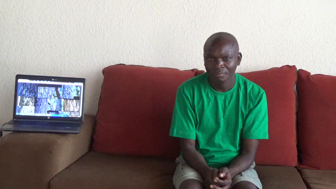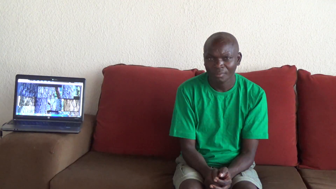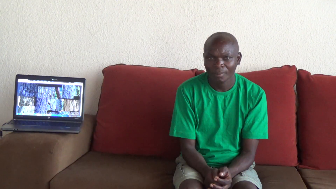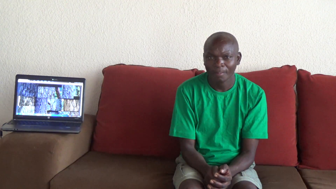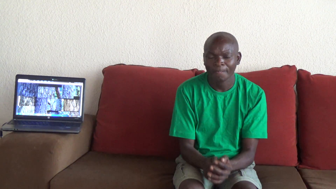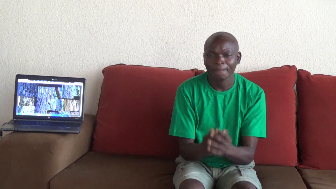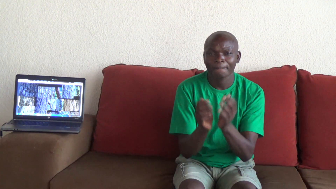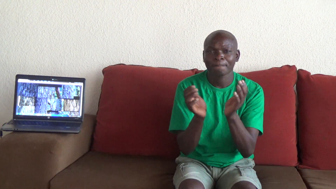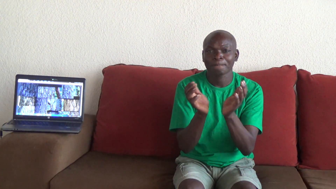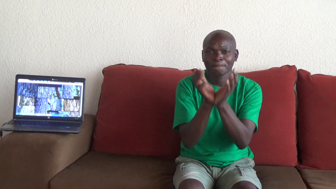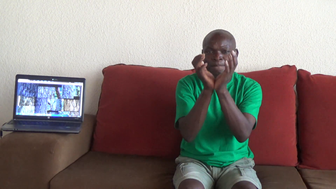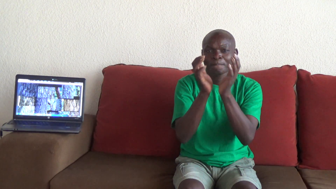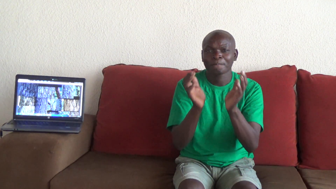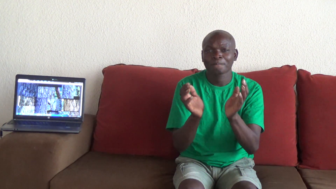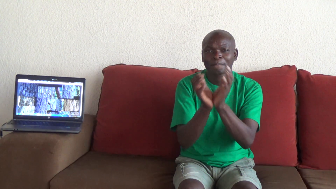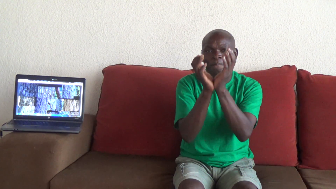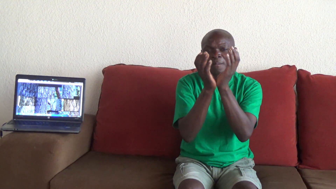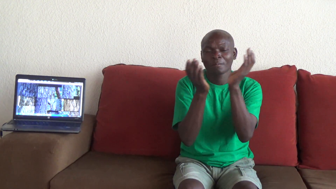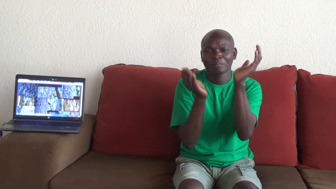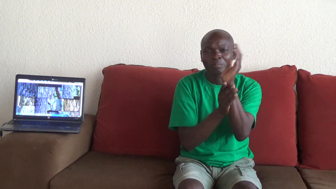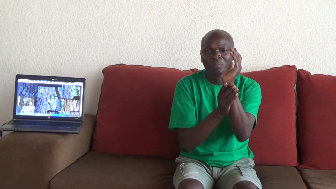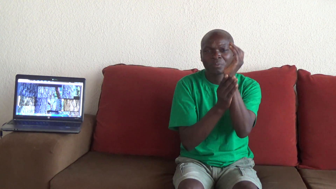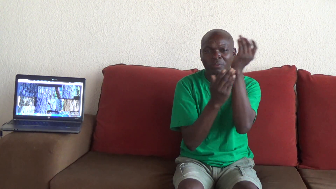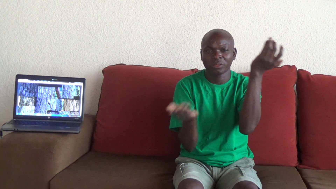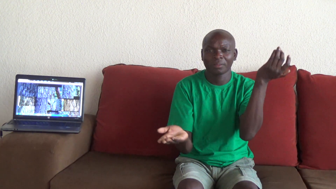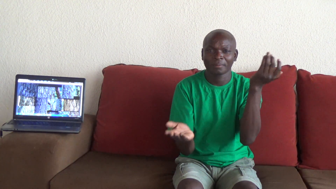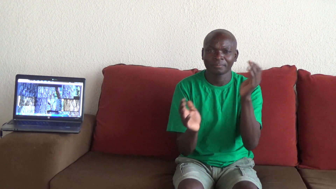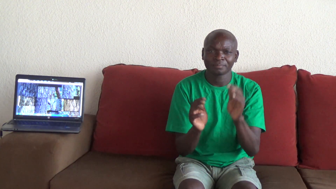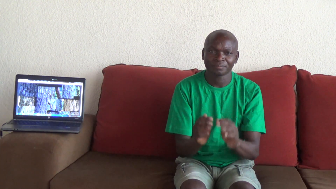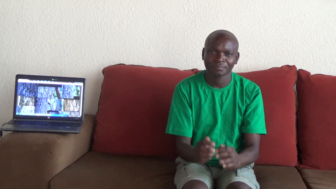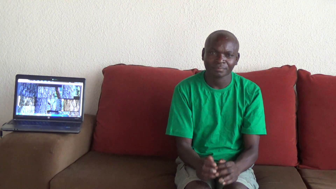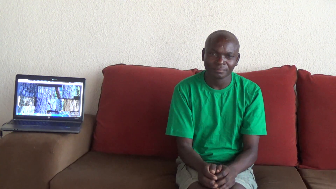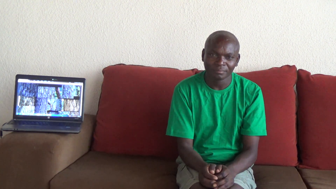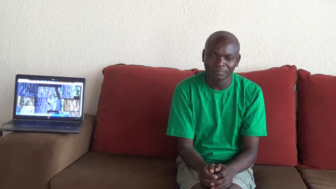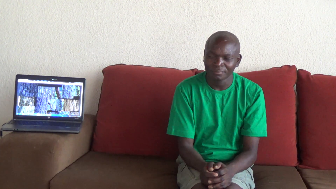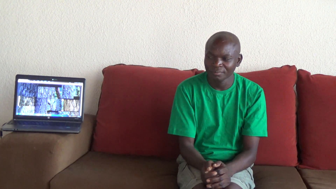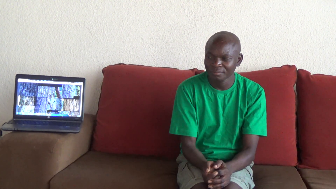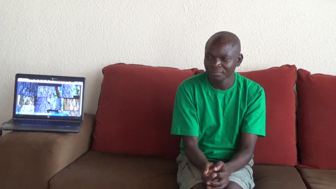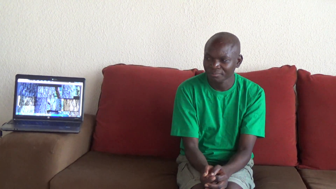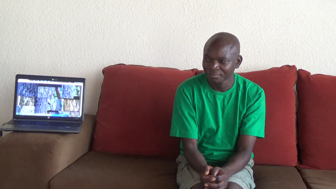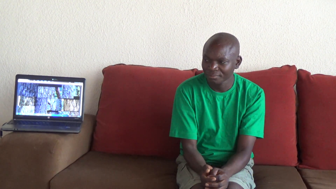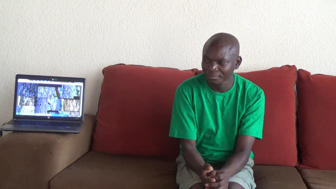bark